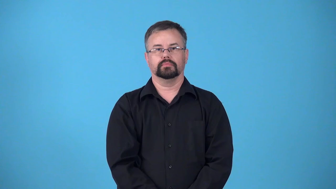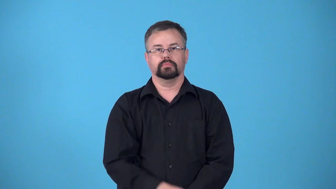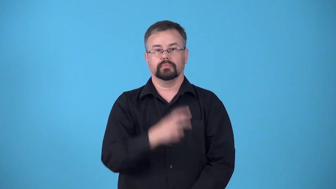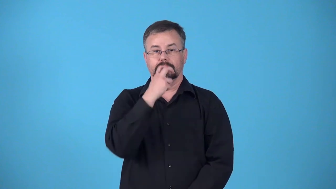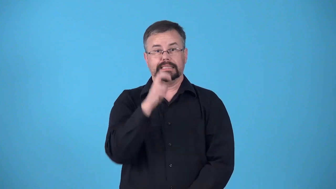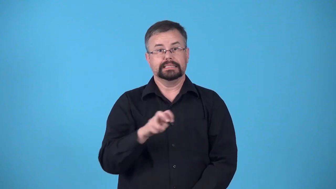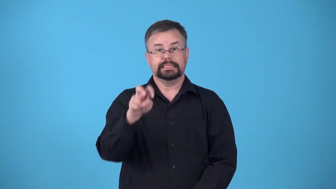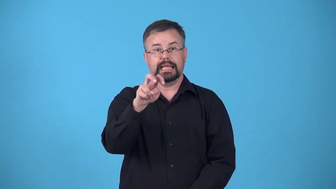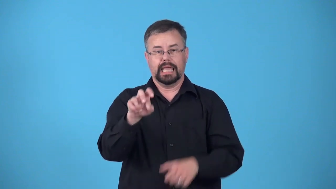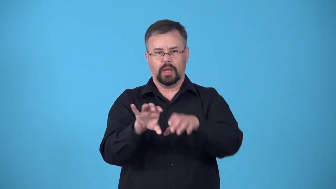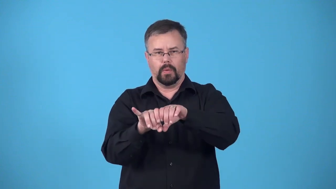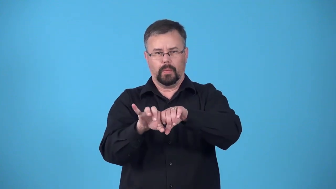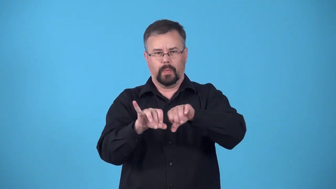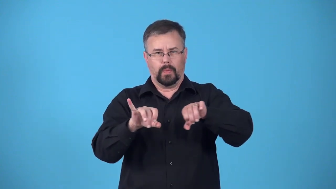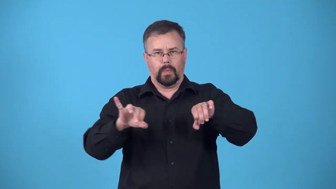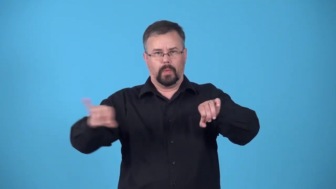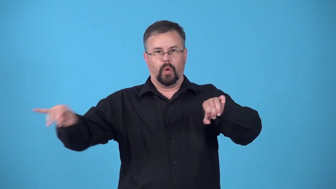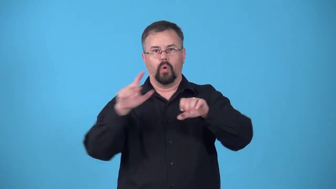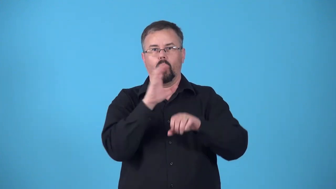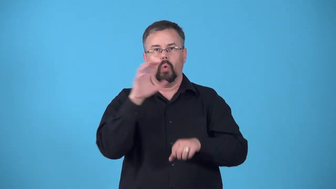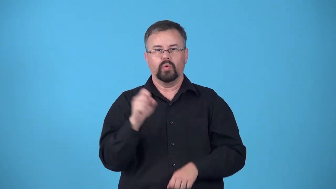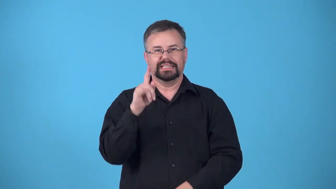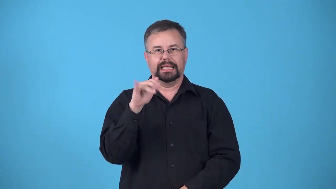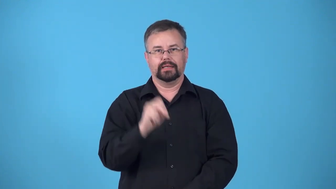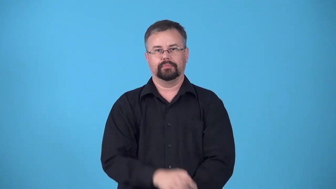cast